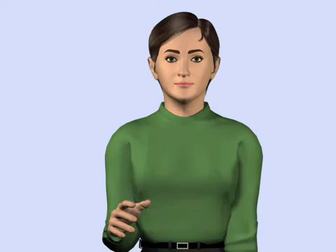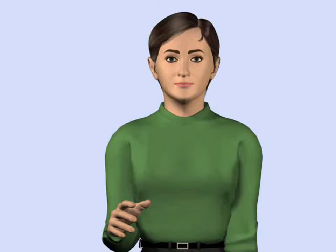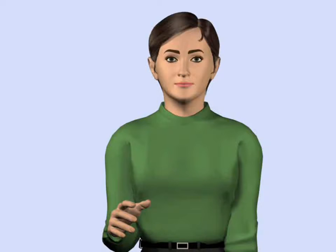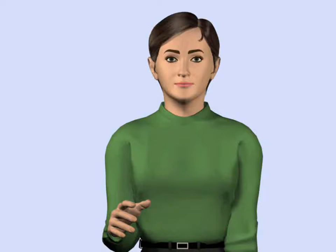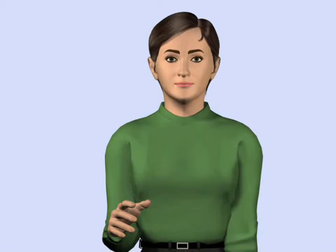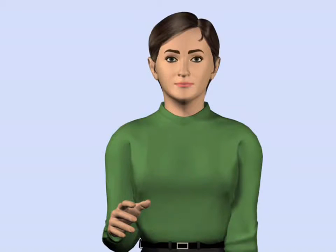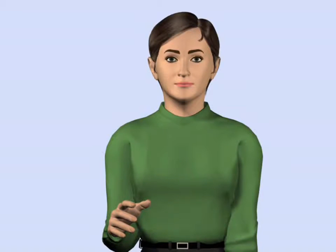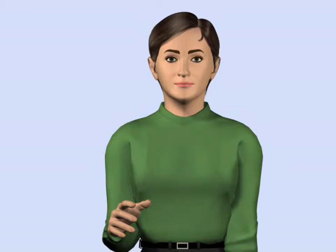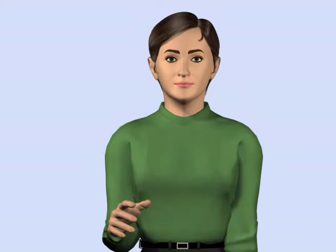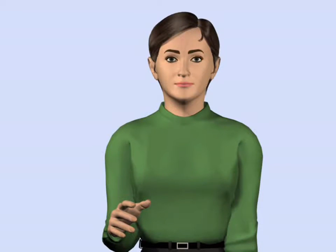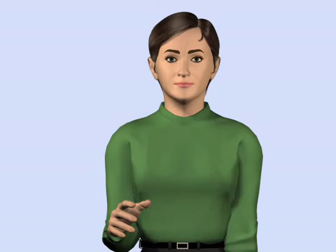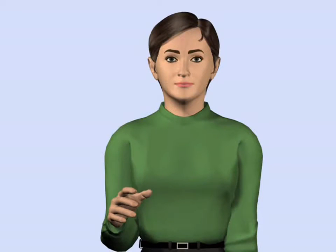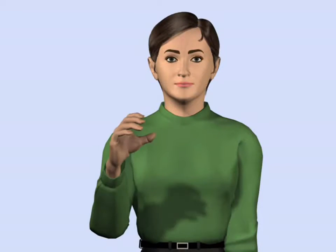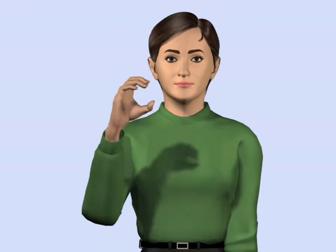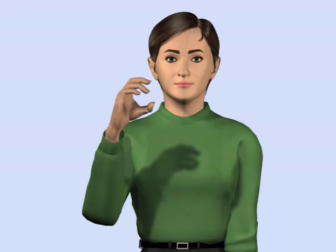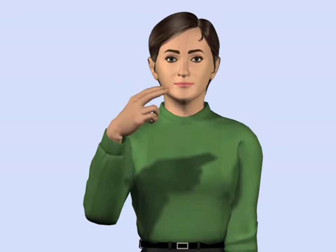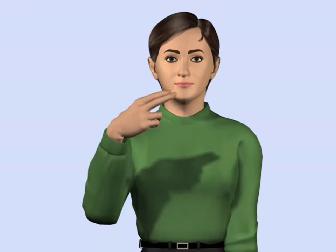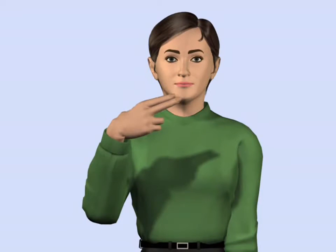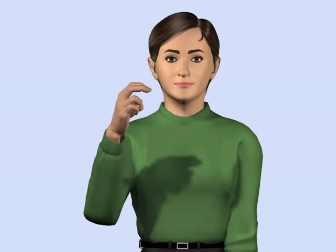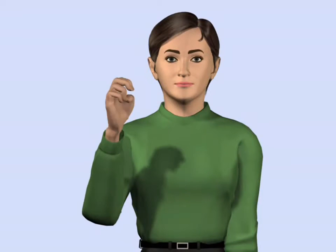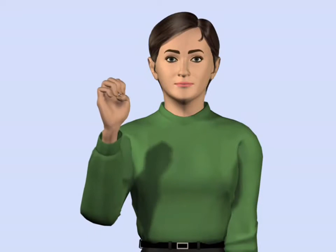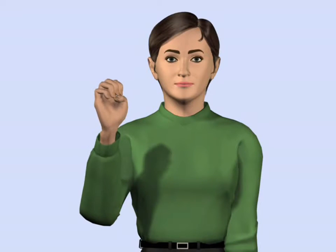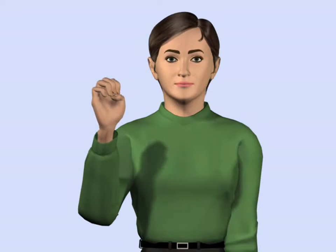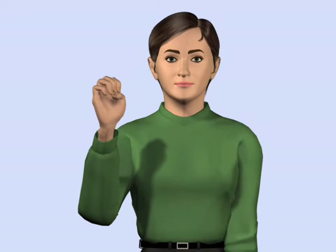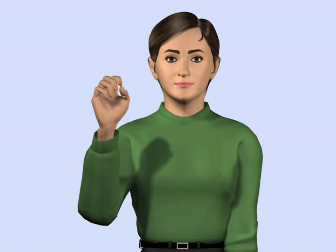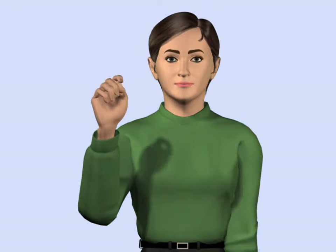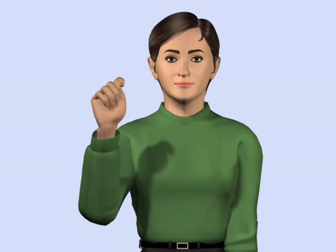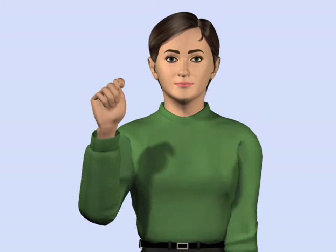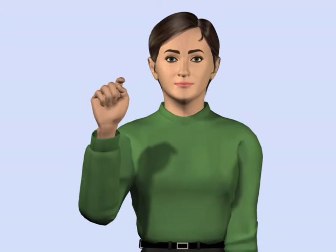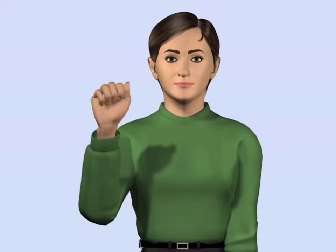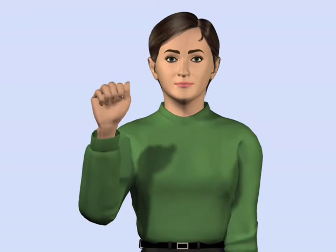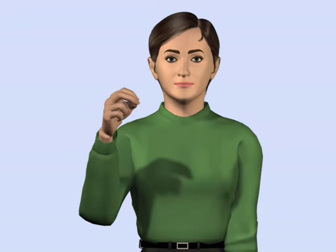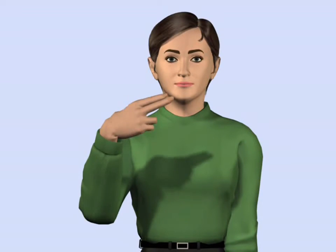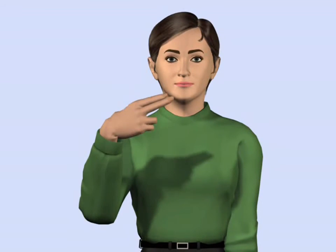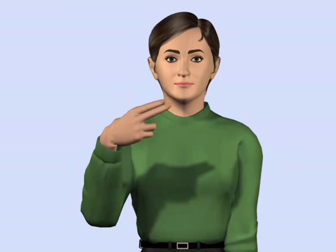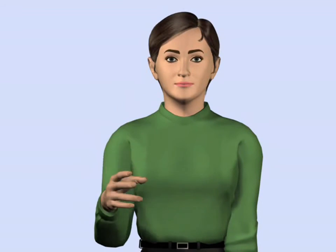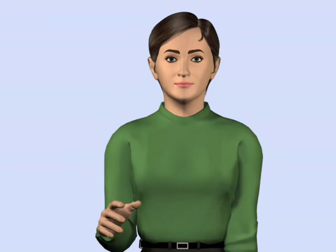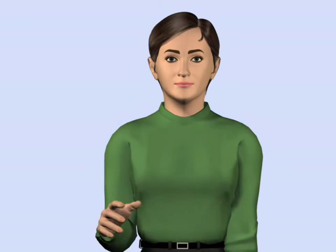cheetah